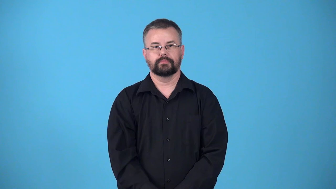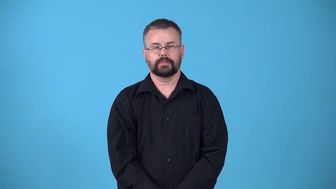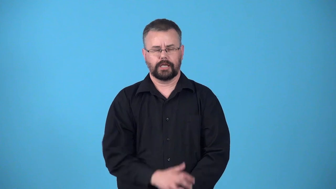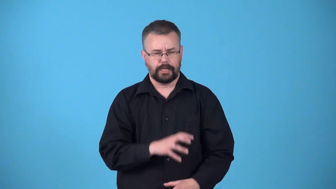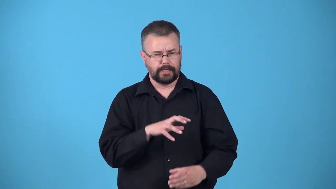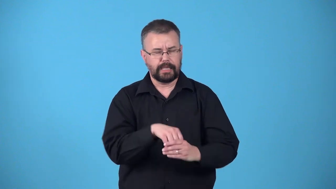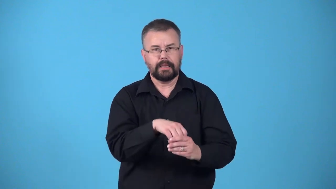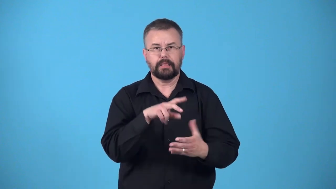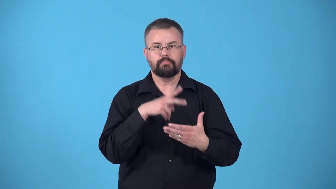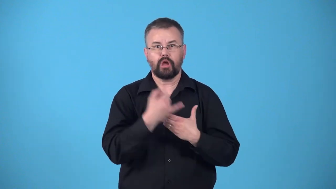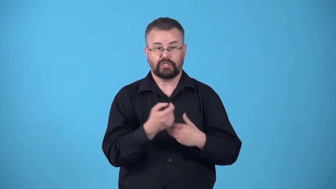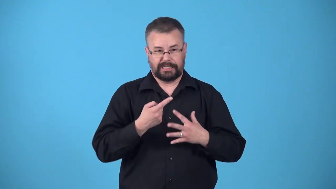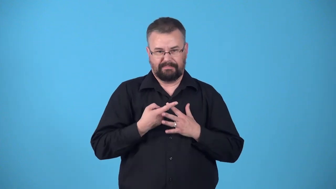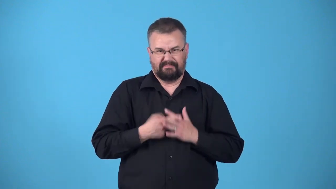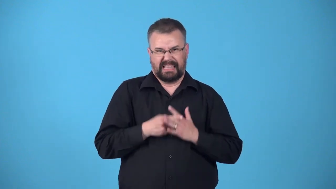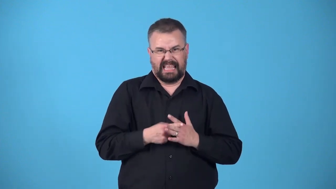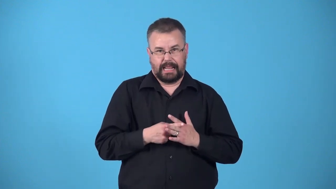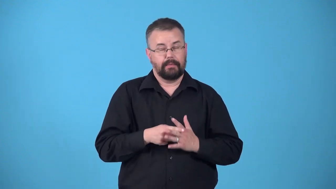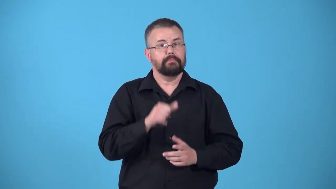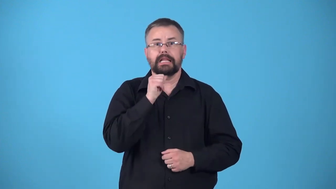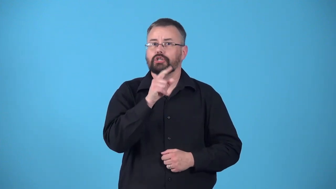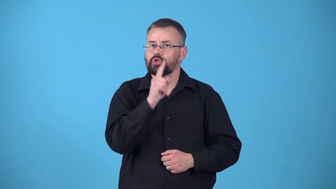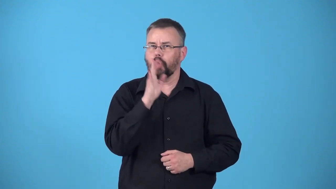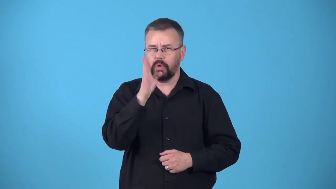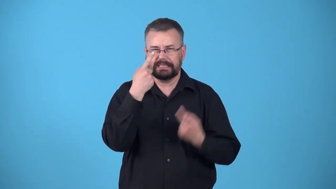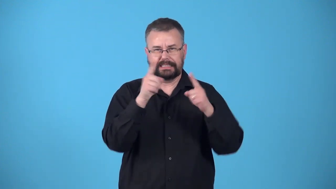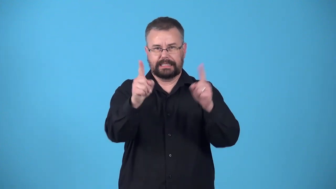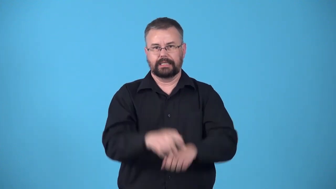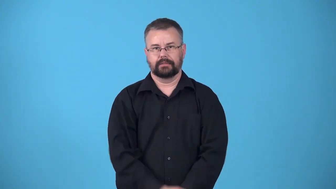get in on the ground floor